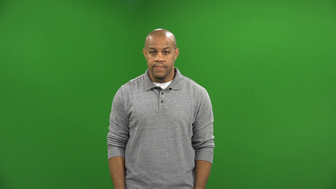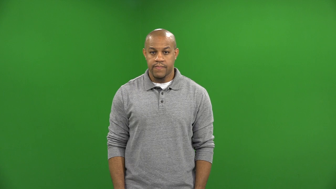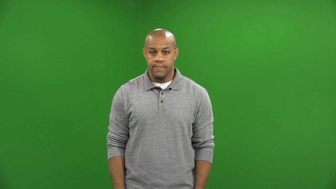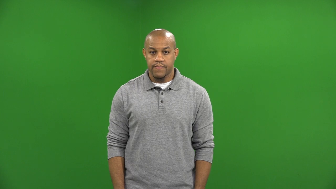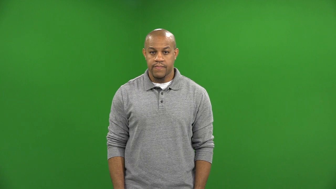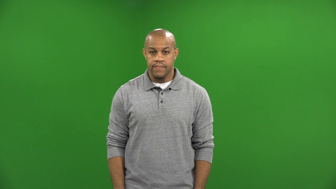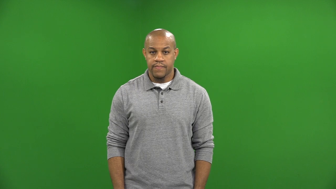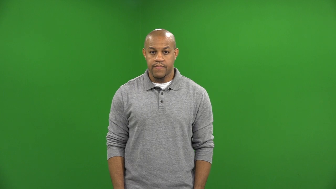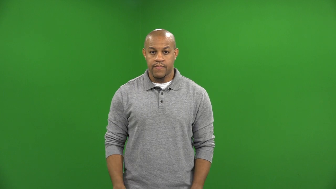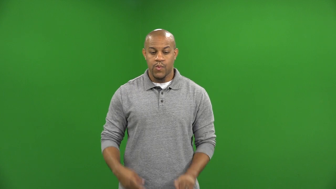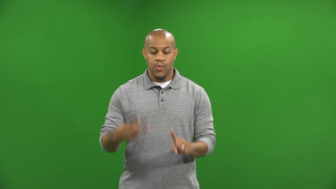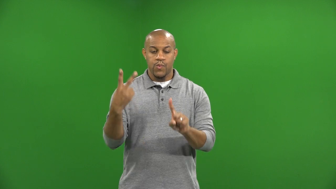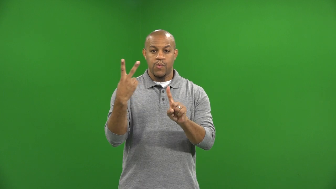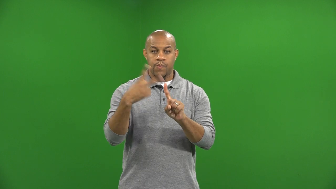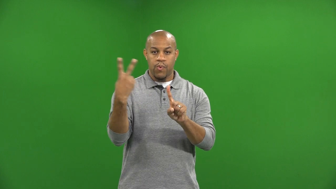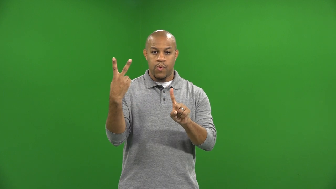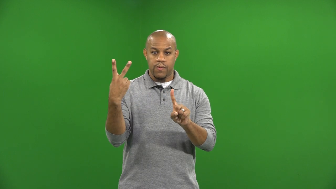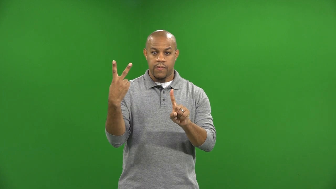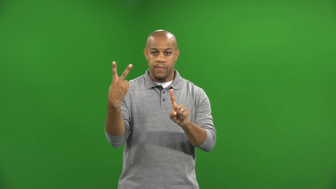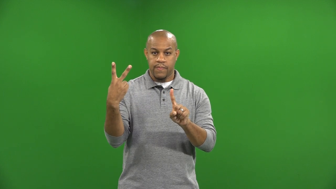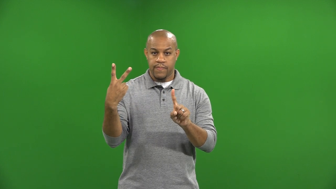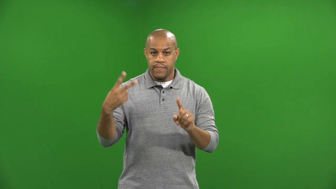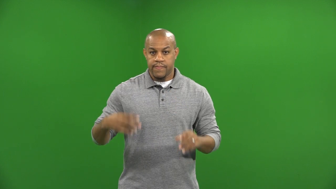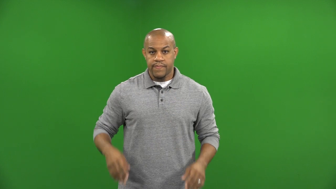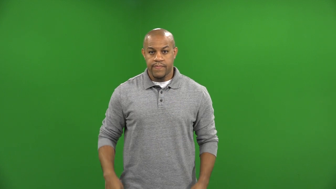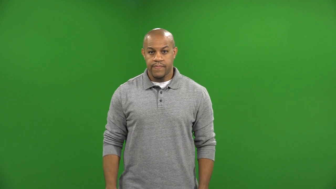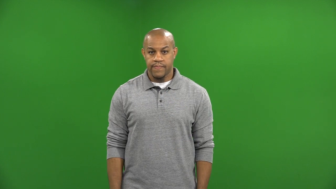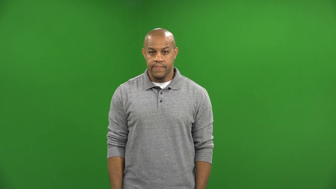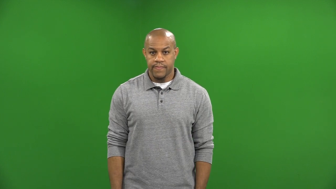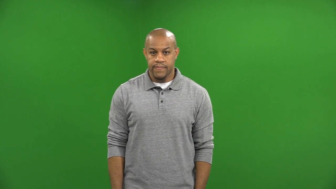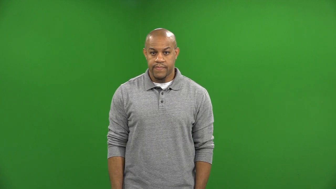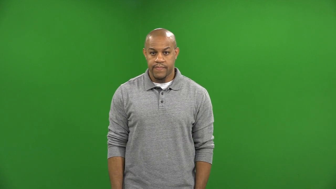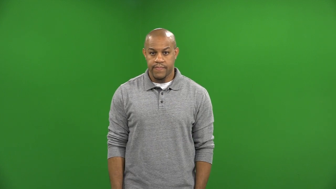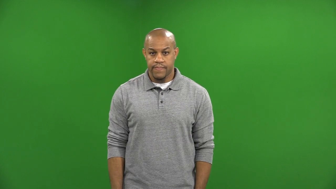Two points